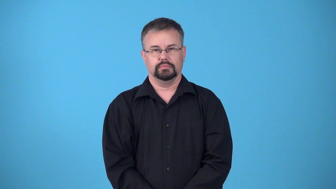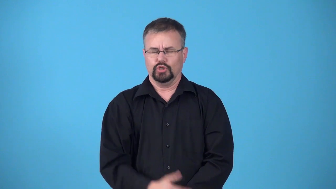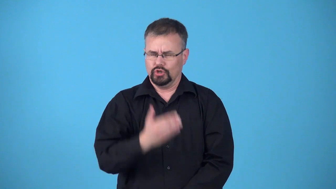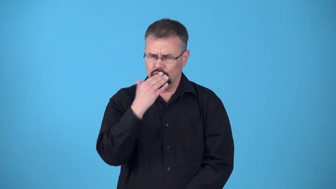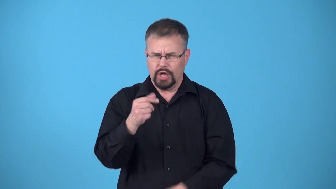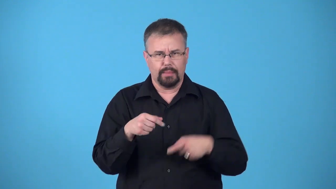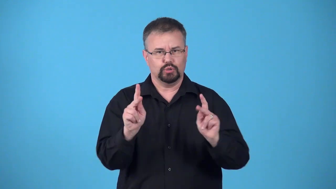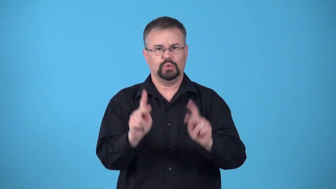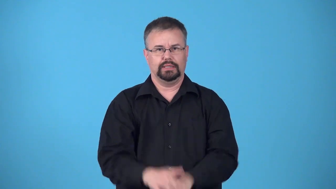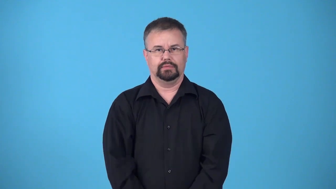real plum